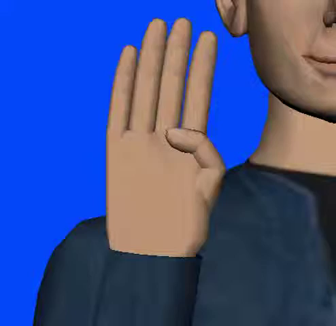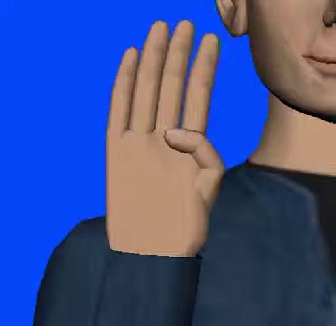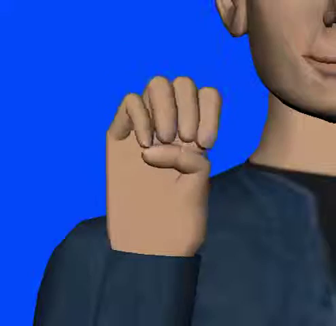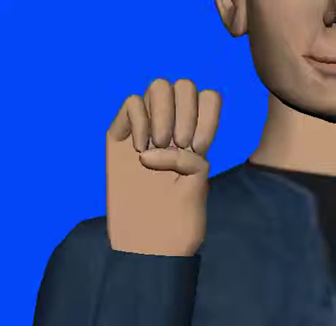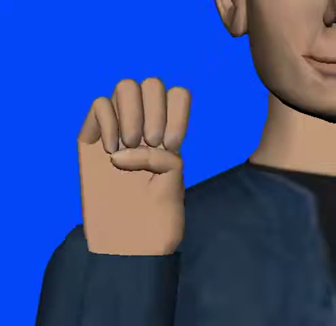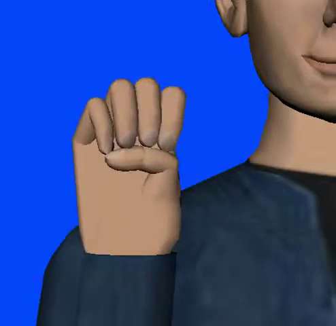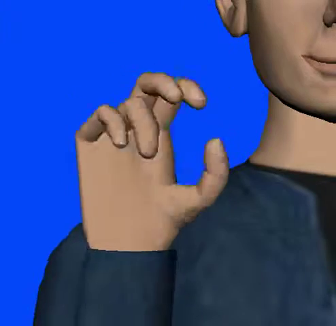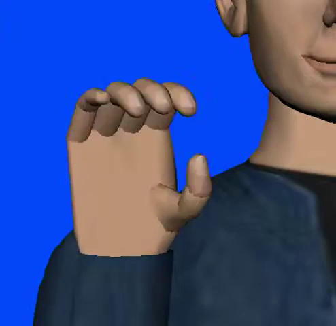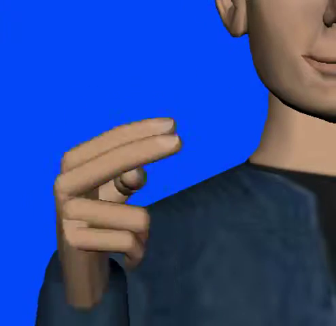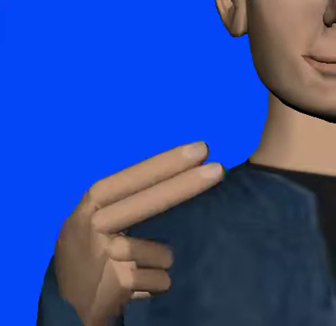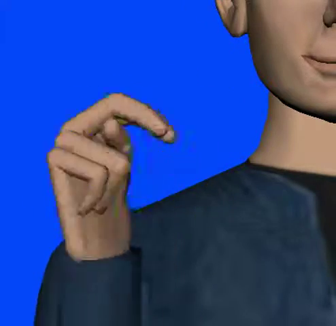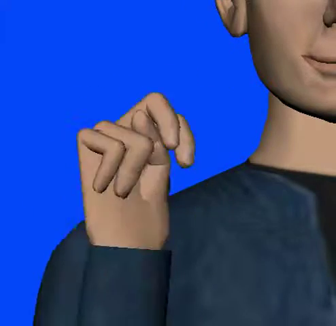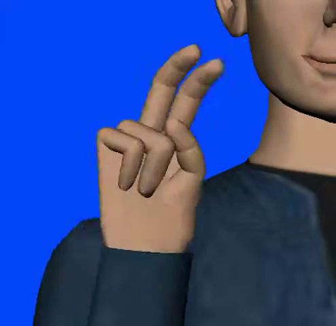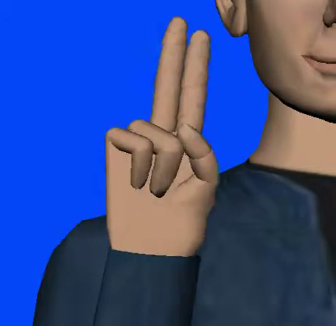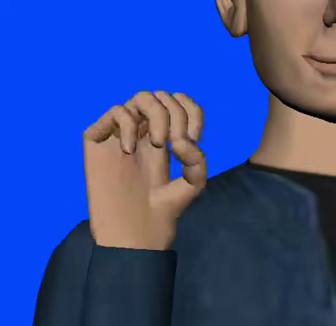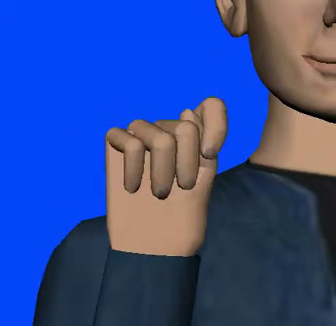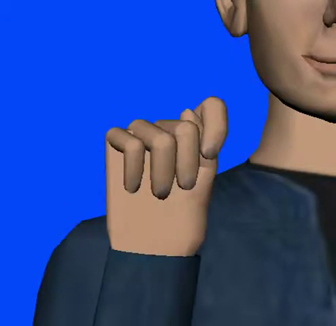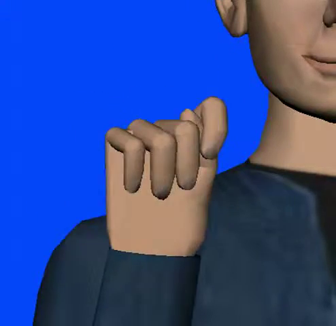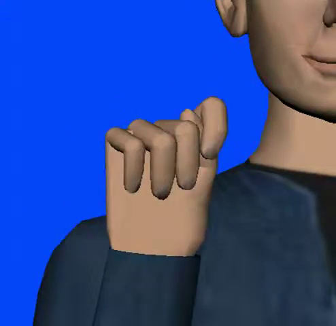beechnut